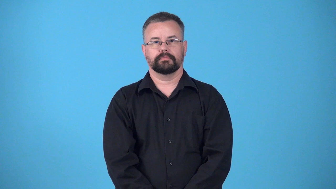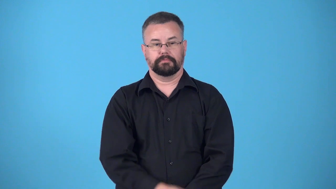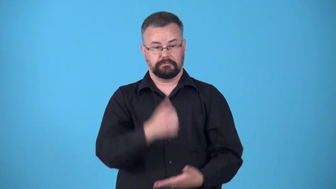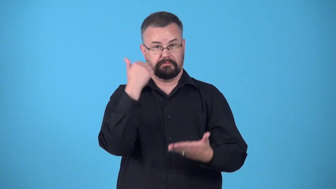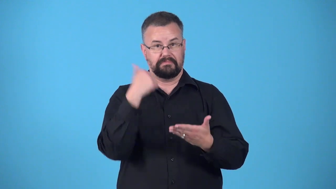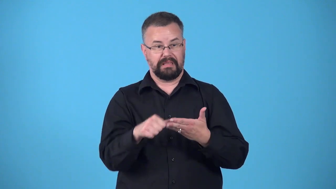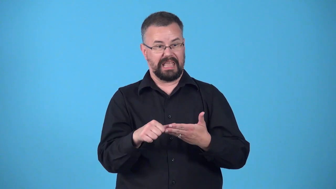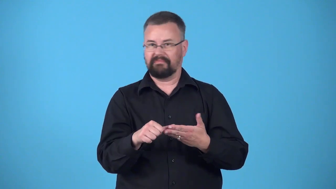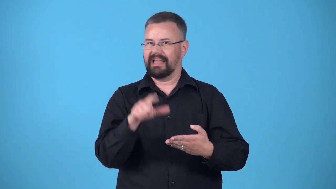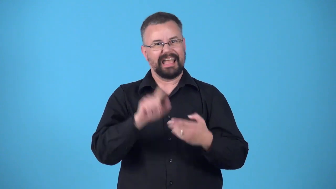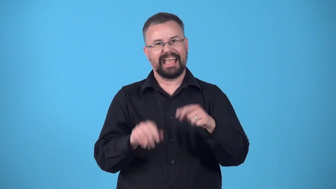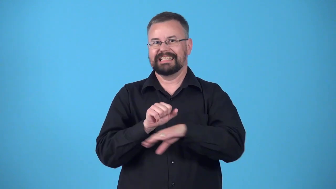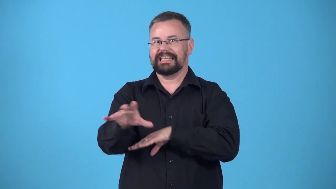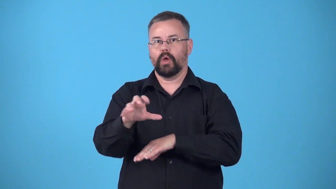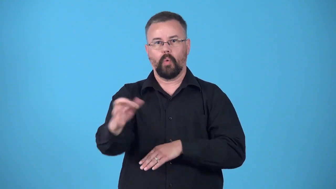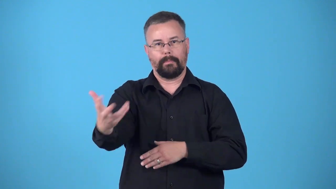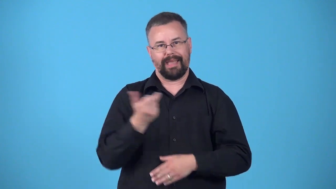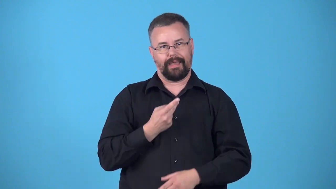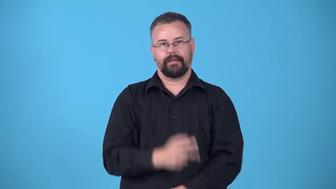dead letter